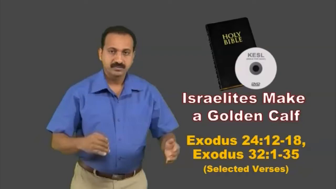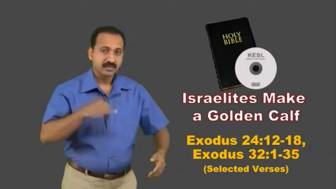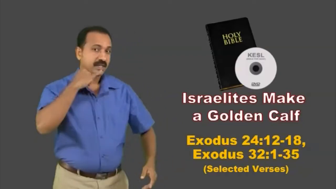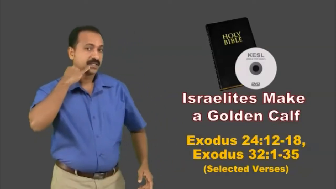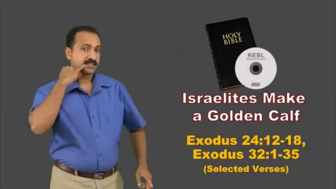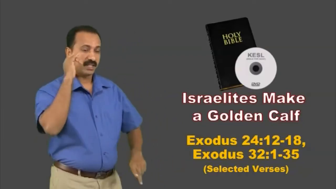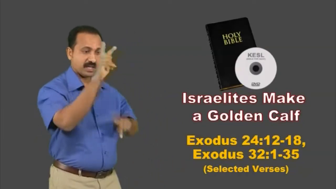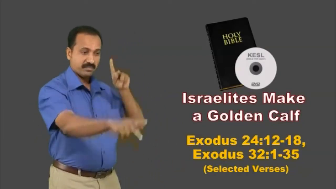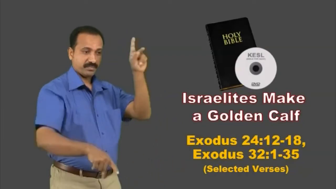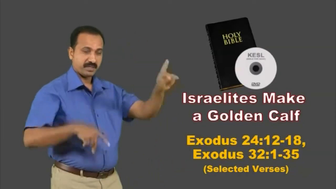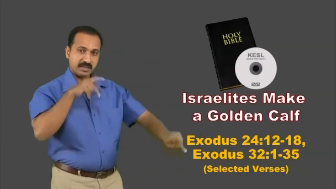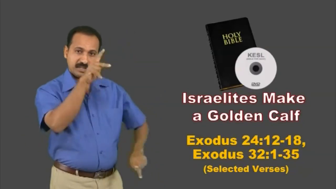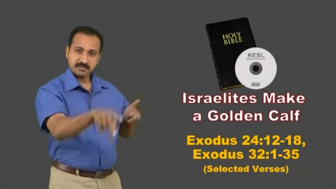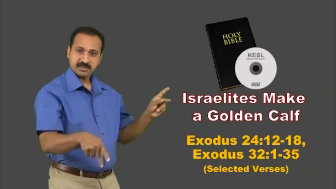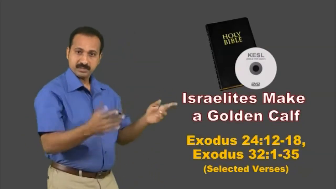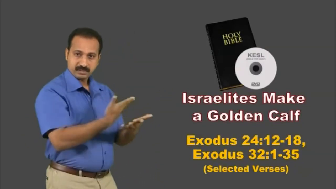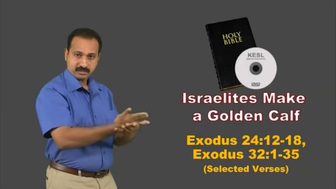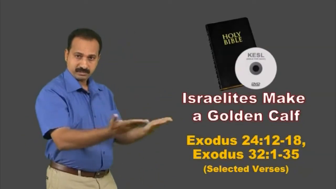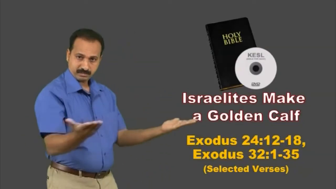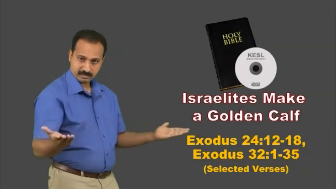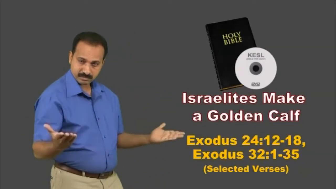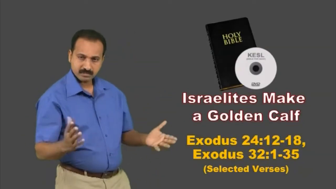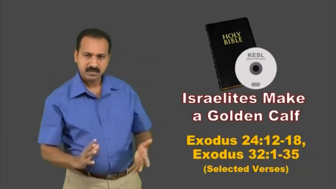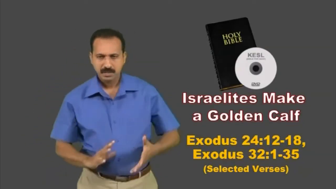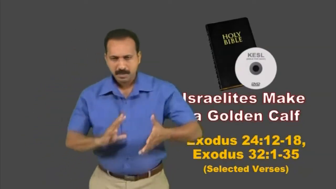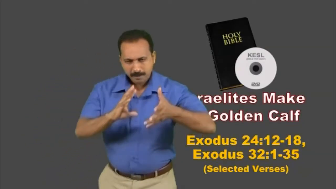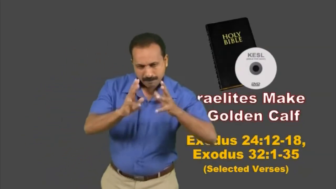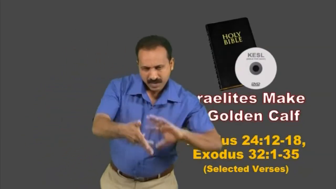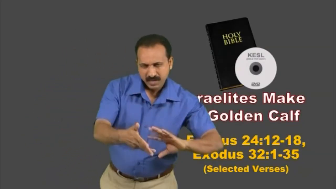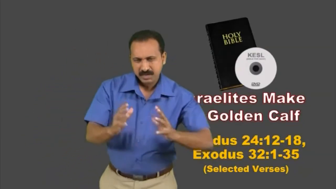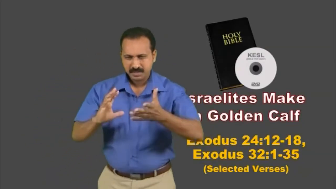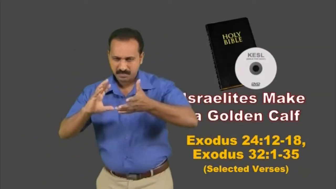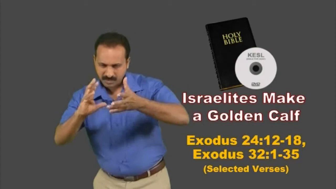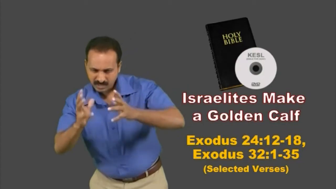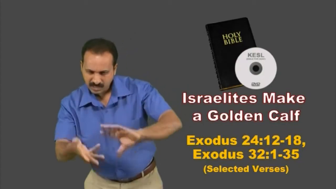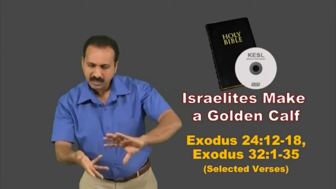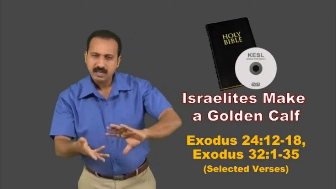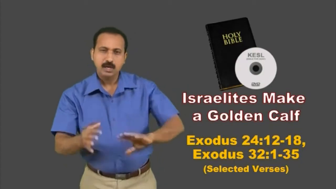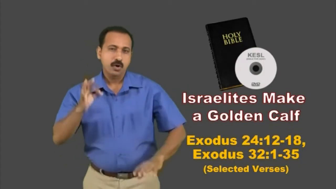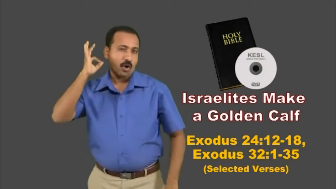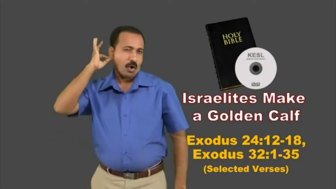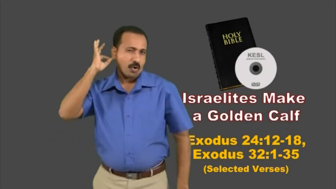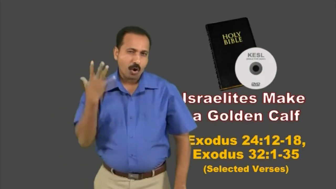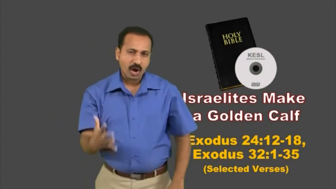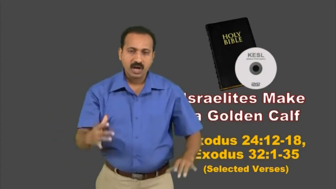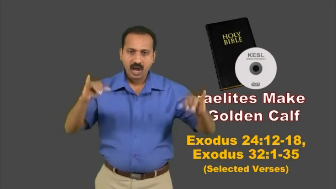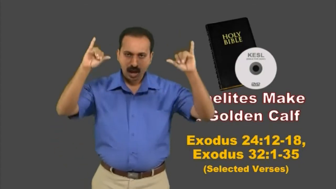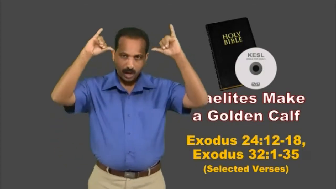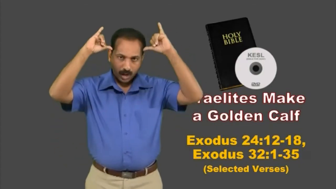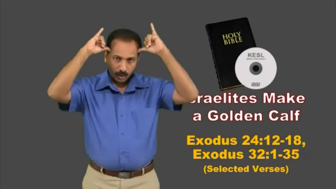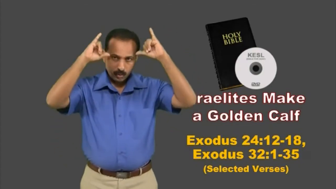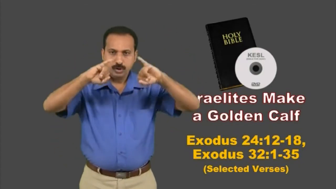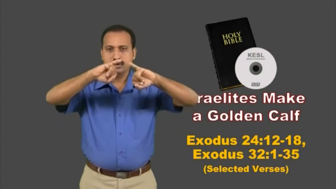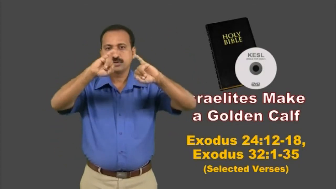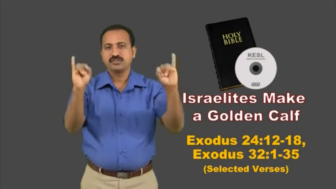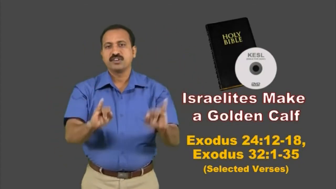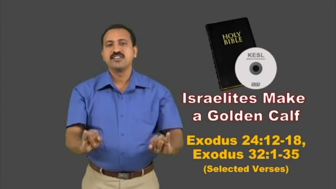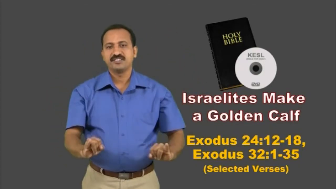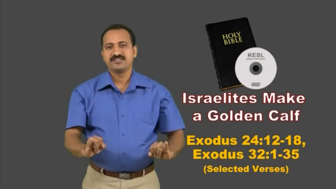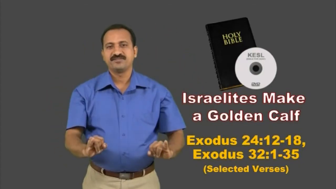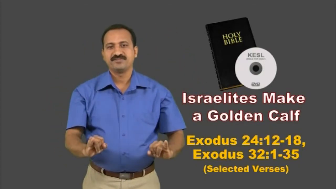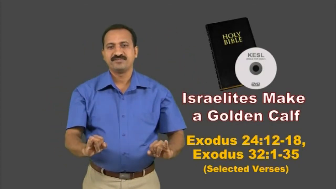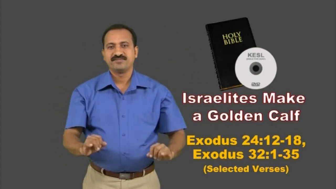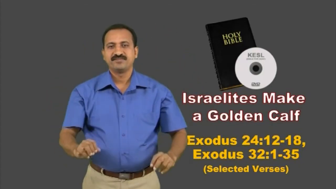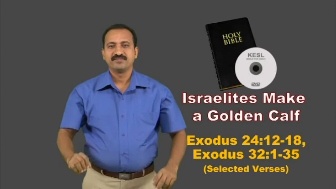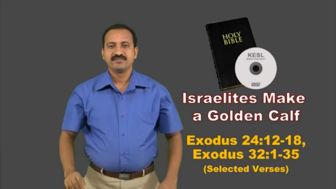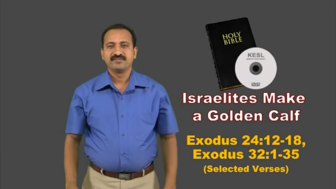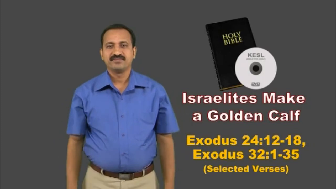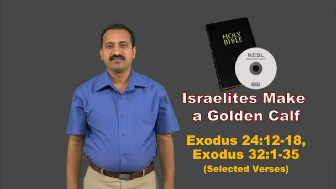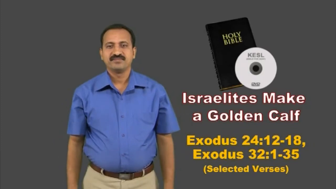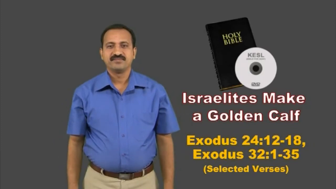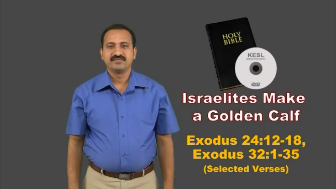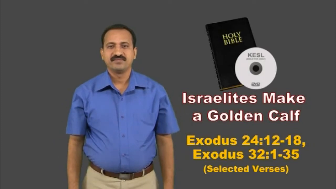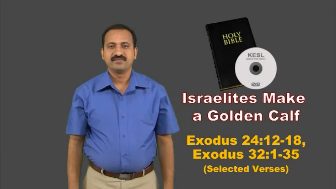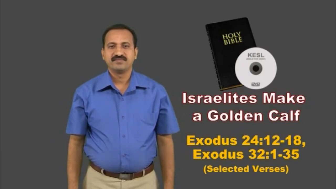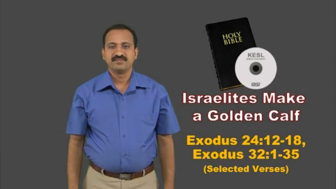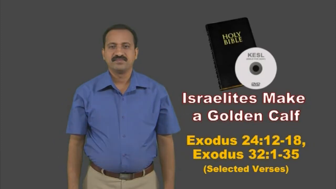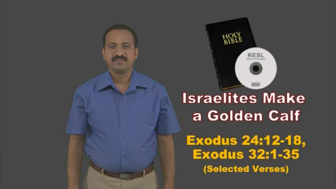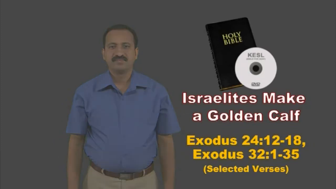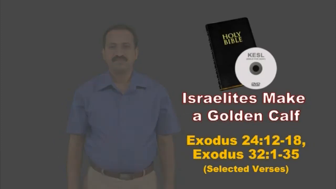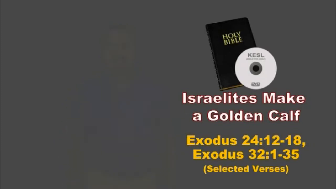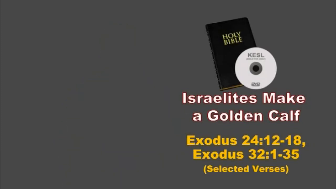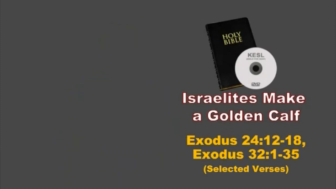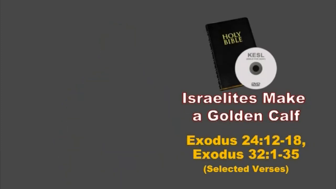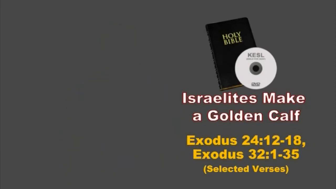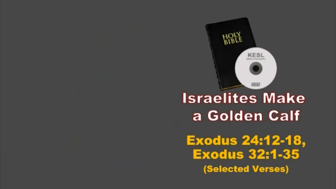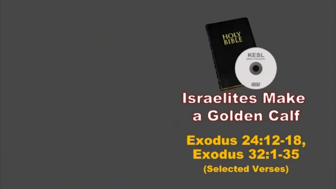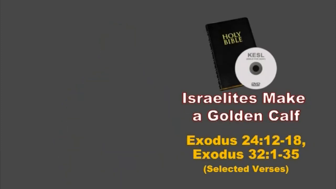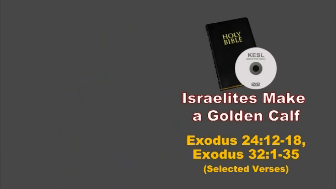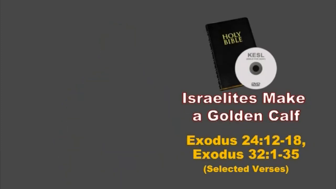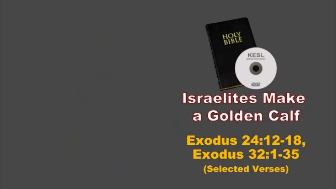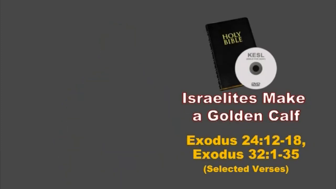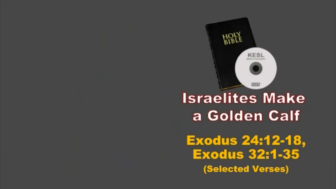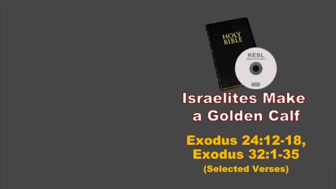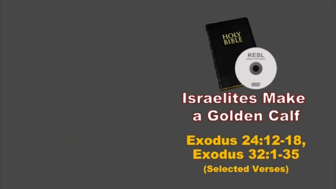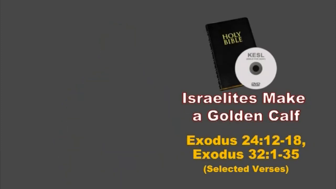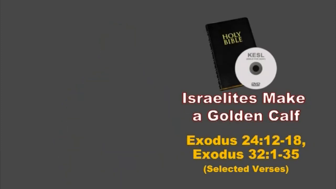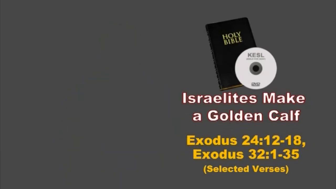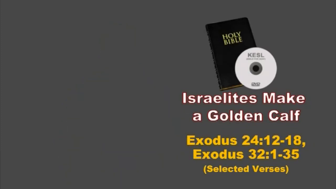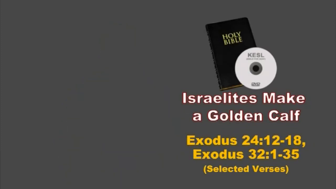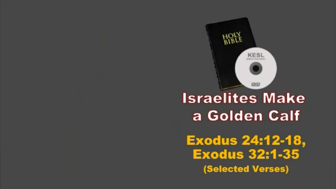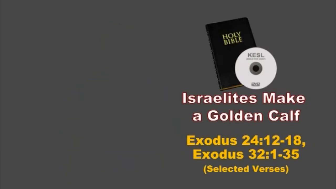Israelites Make a Golden Calf